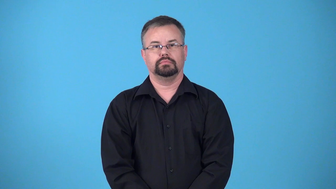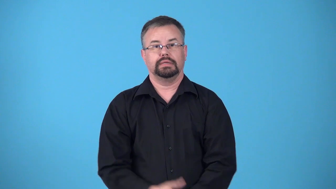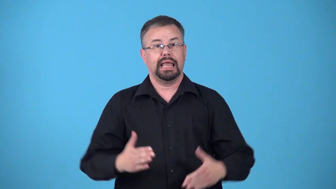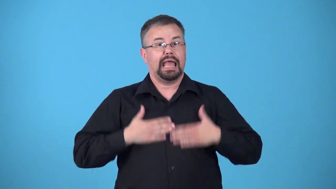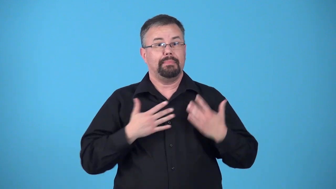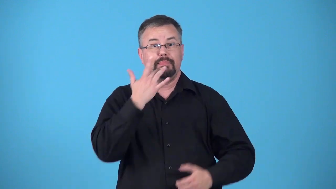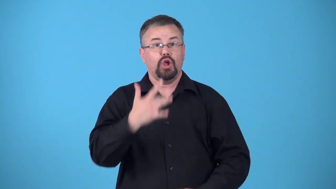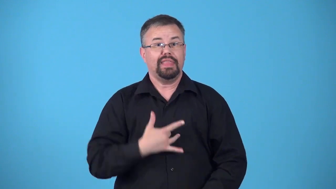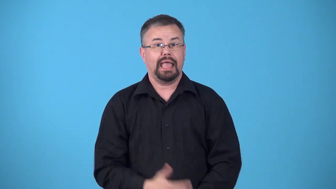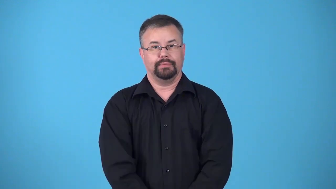many happy returns